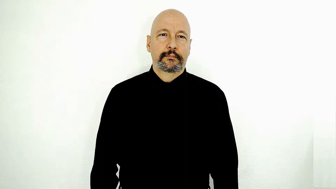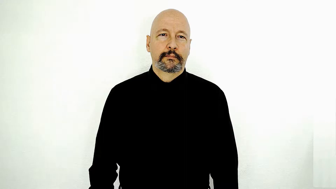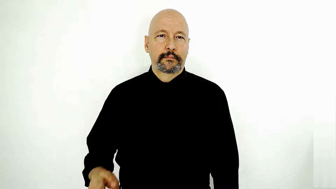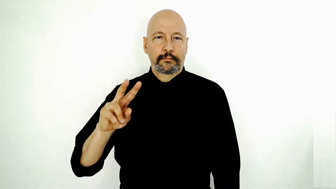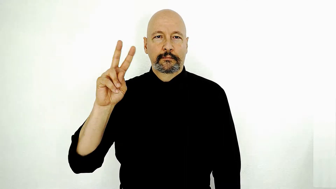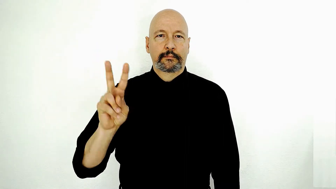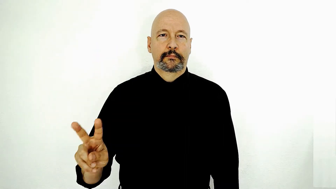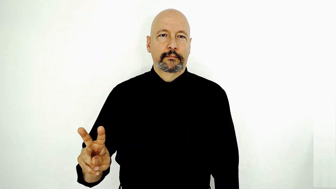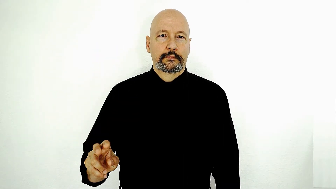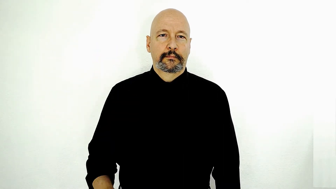VENEZUELA